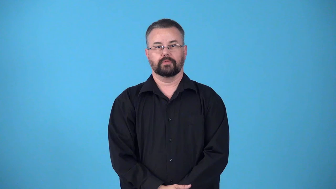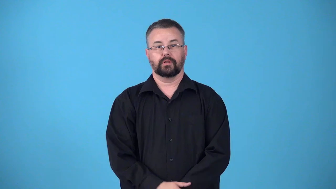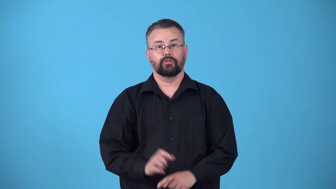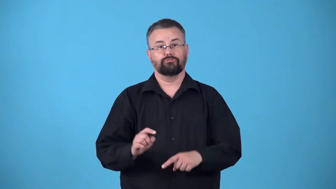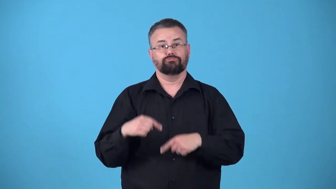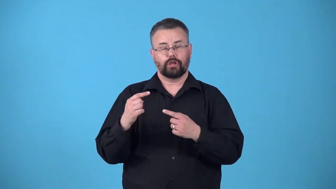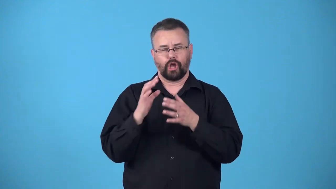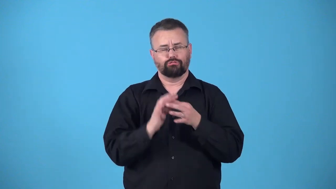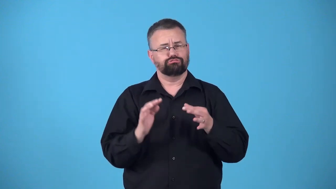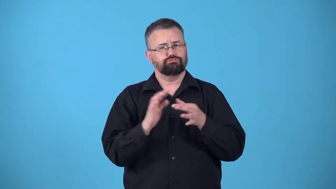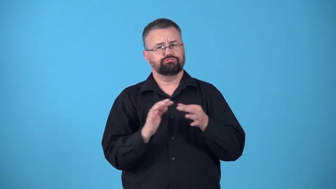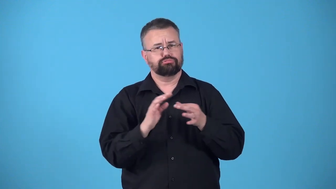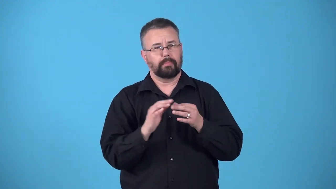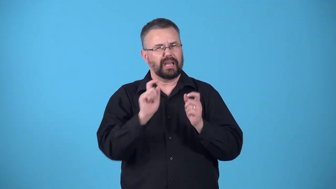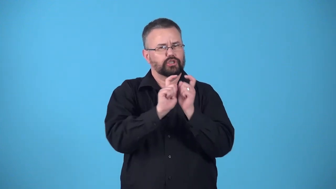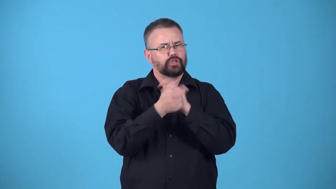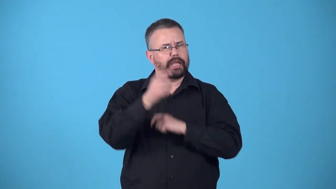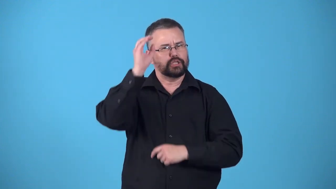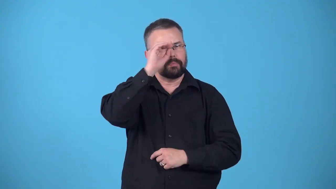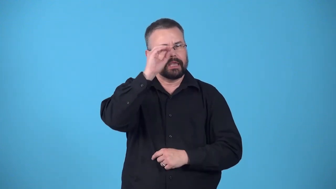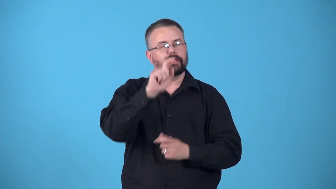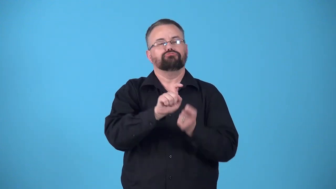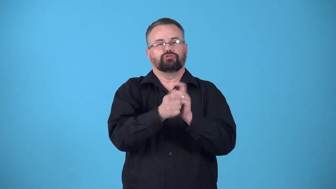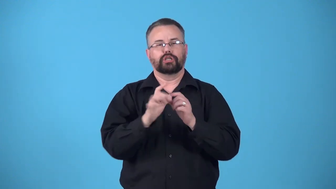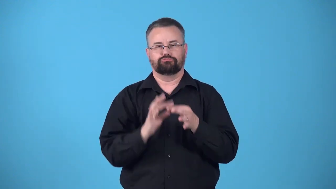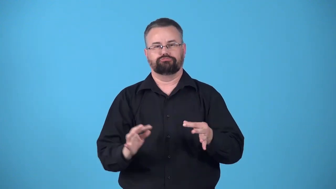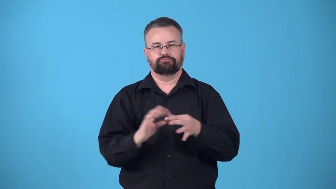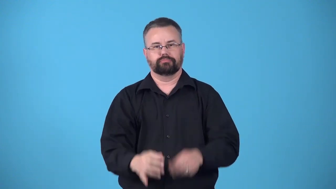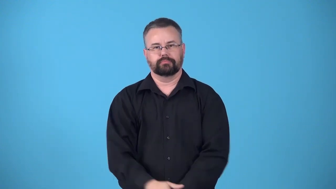change your tune